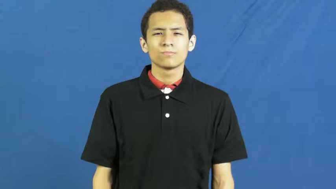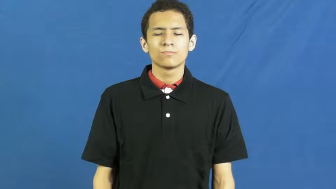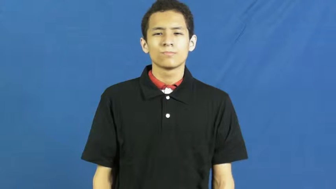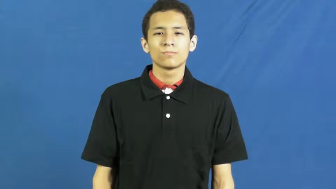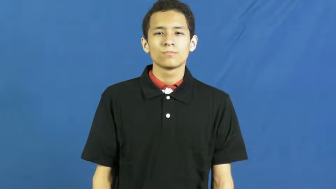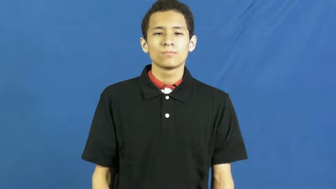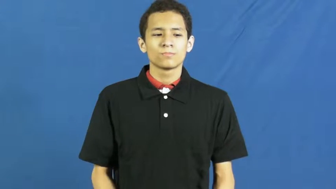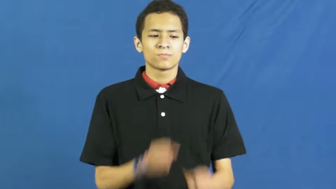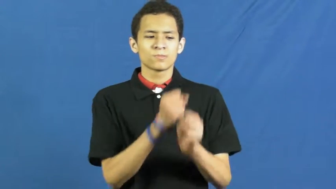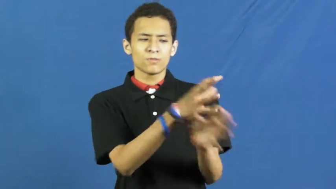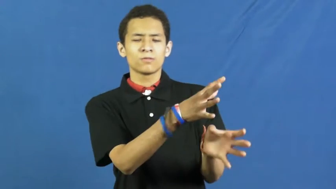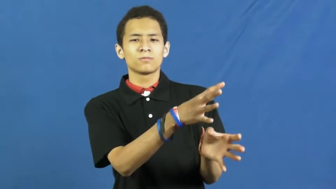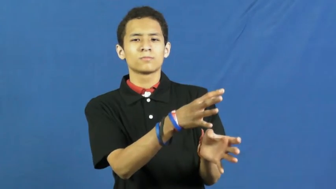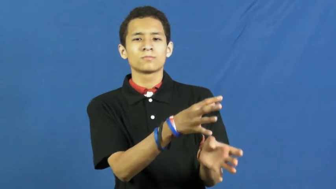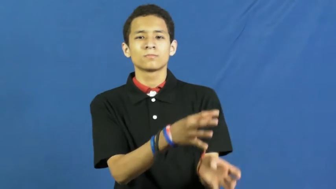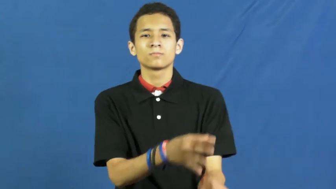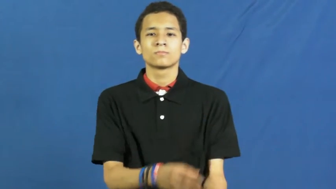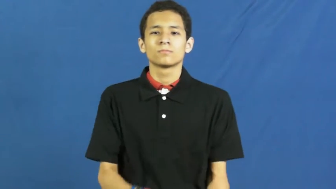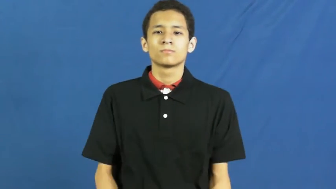trigger,trigger off,touch off,bring about,precipitate,ignite